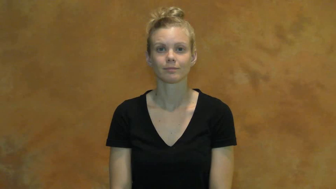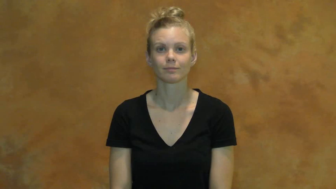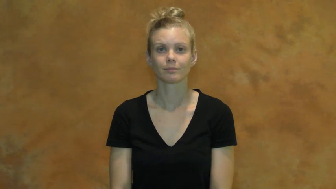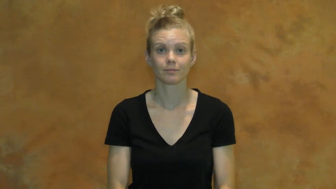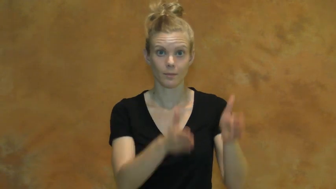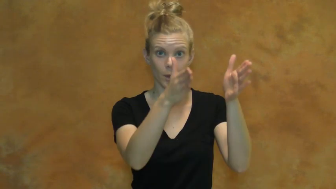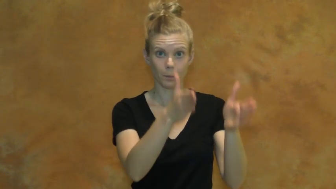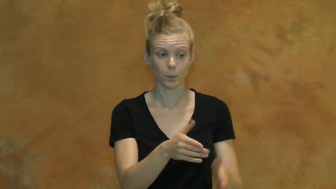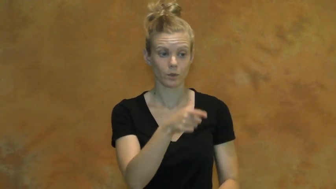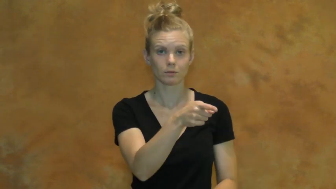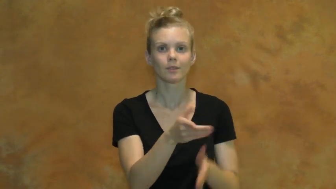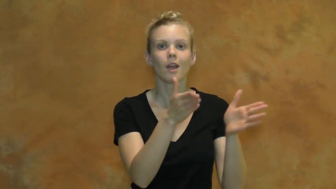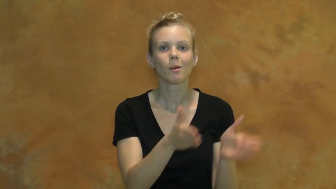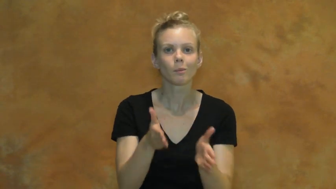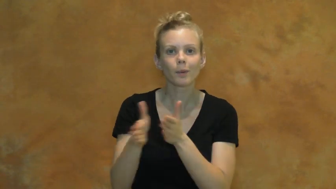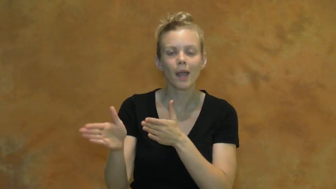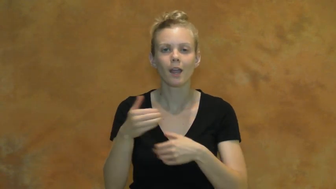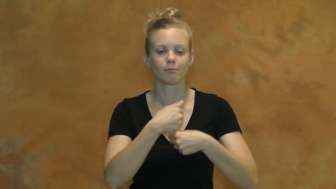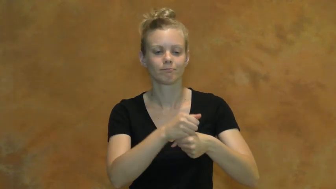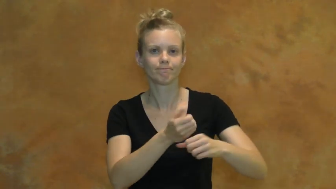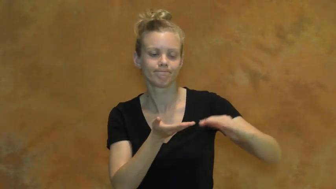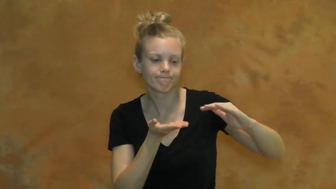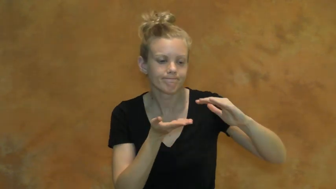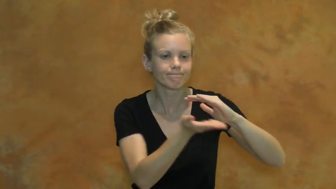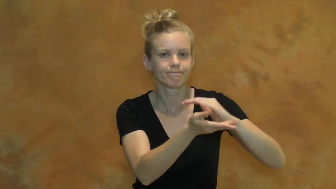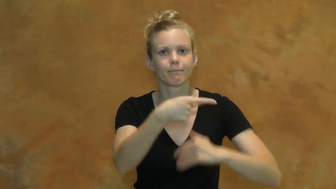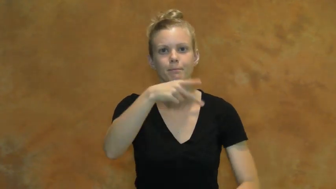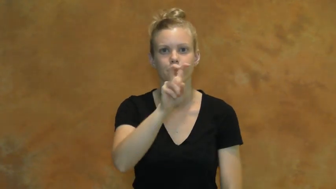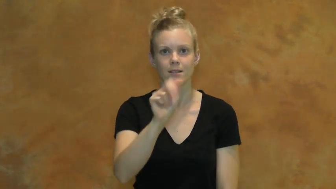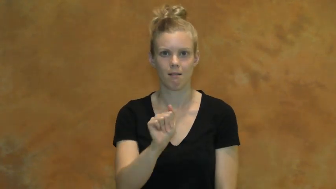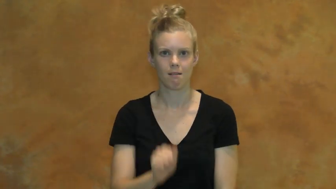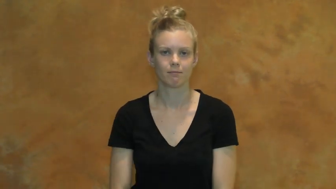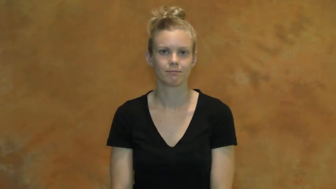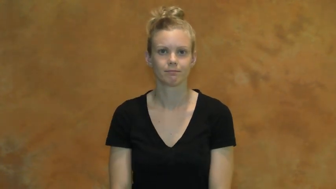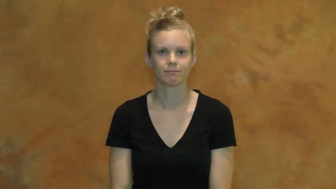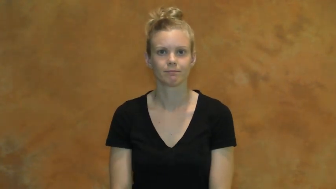pizza maker